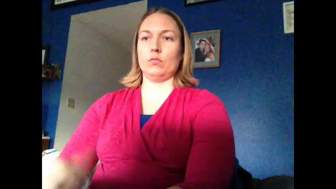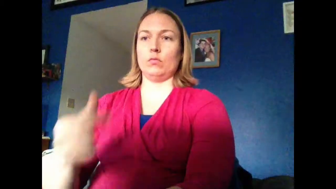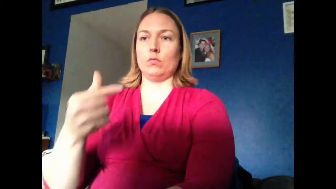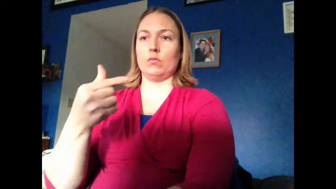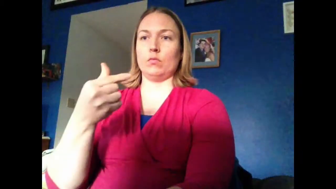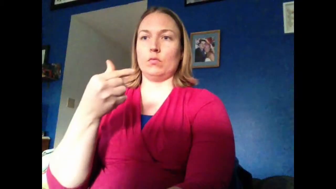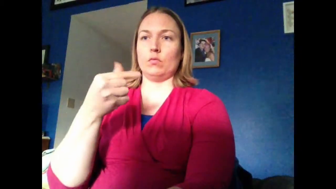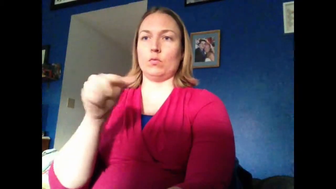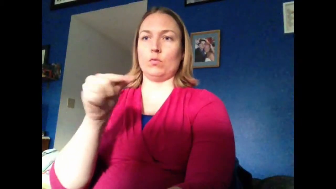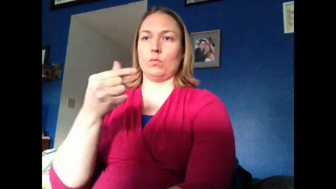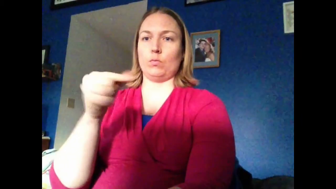GREEN